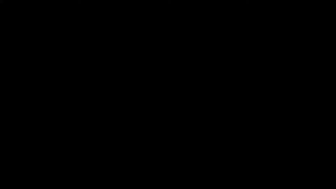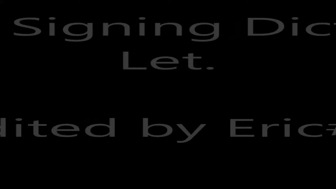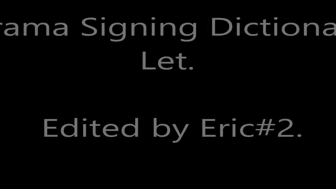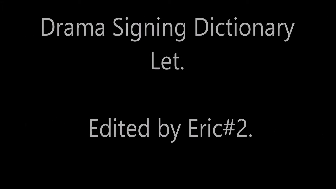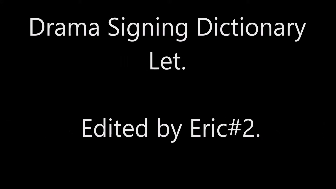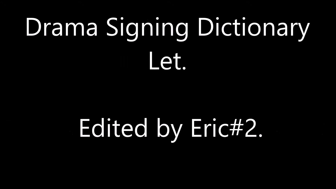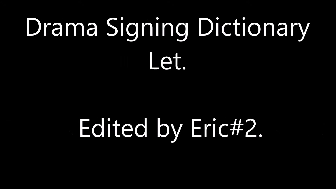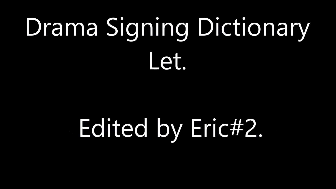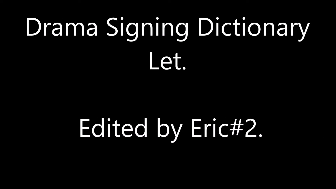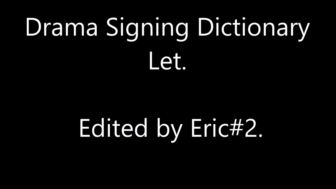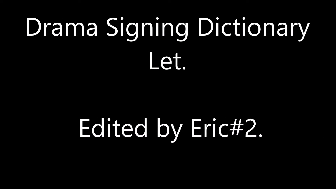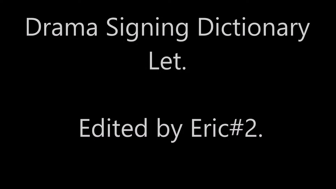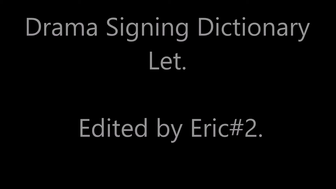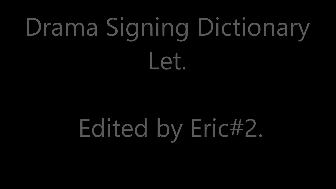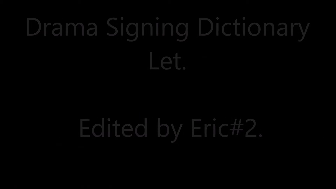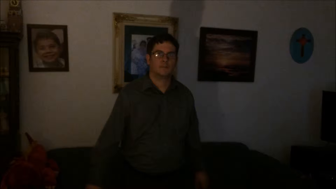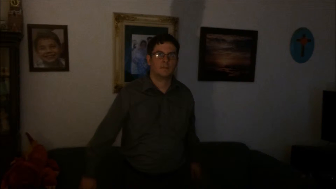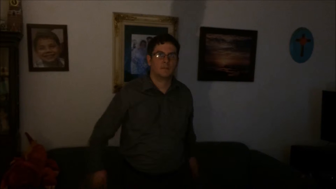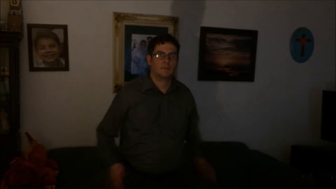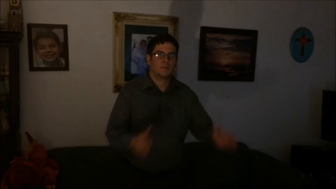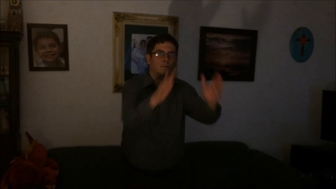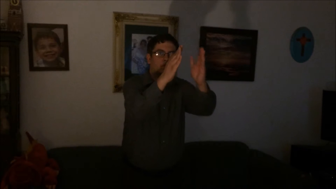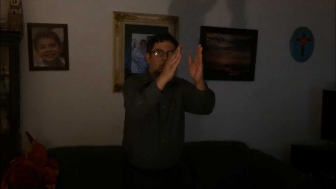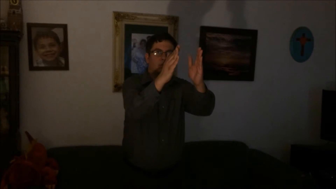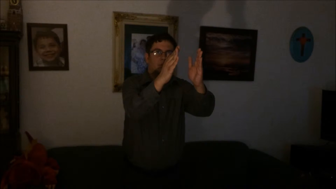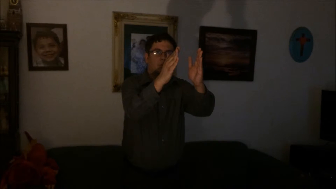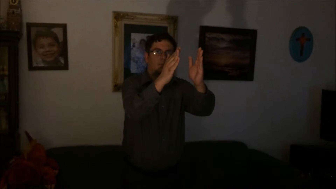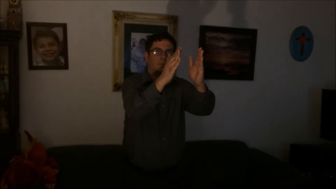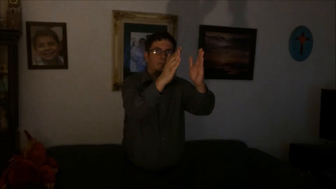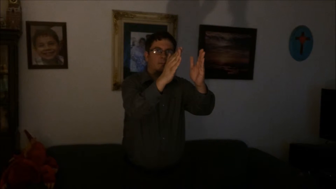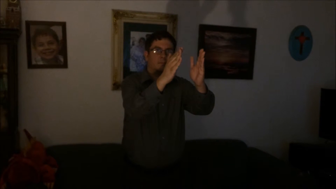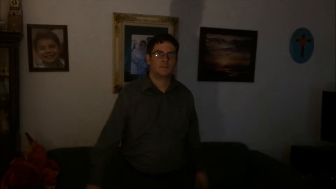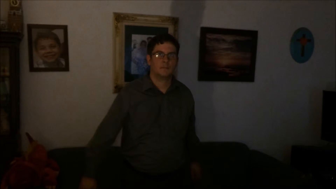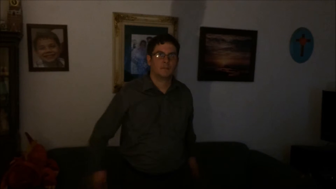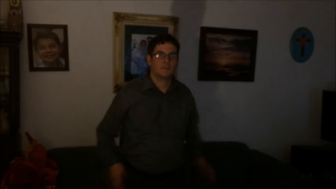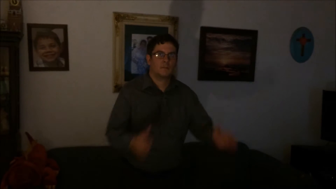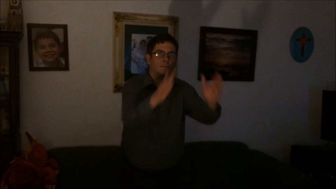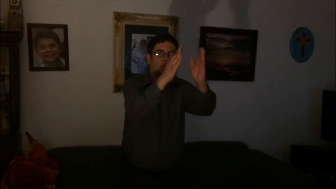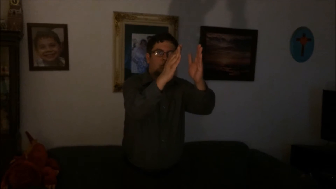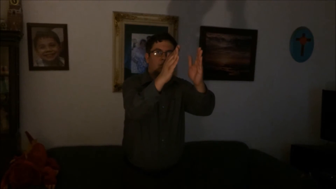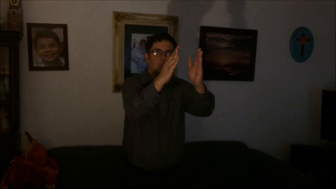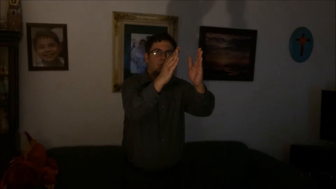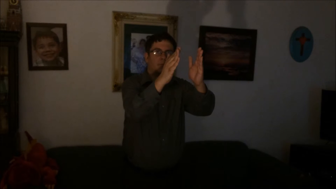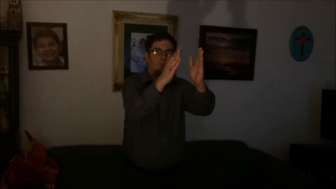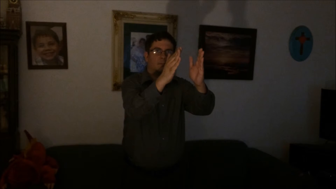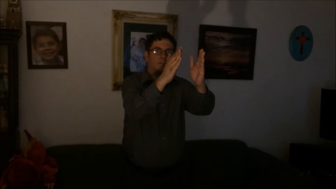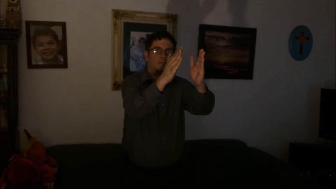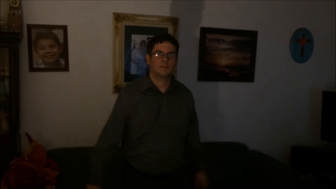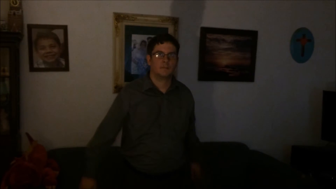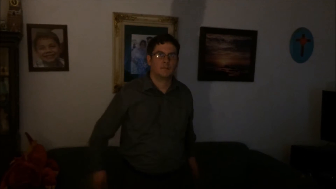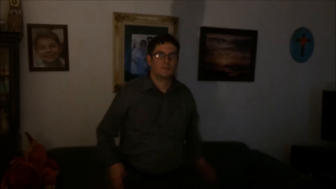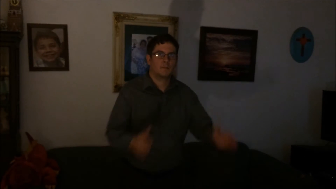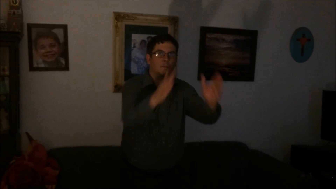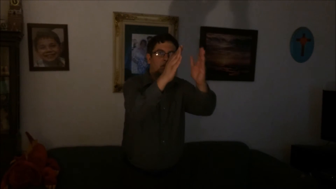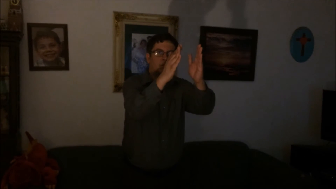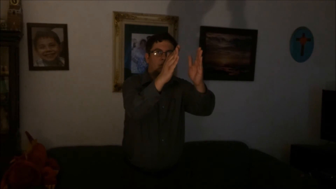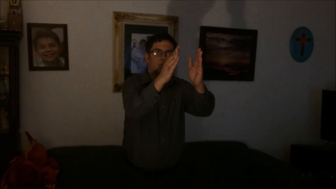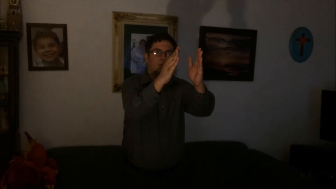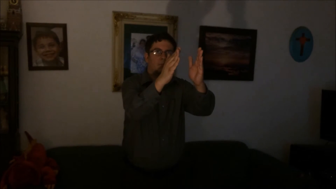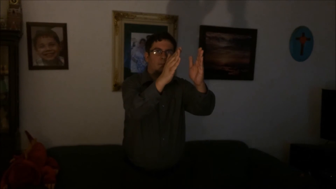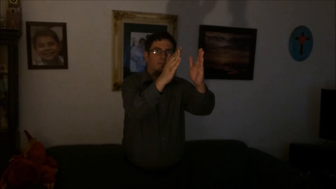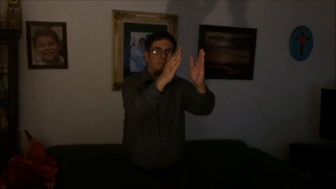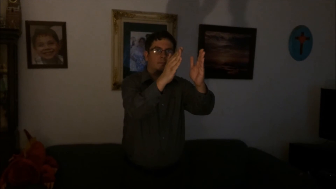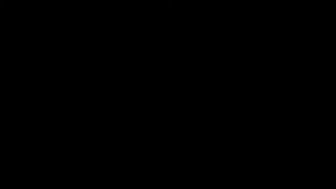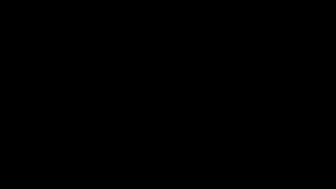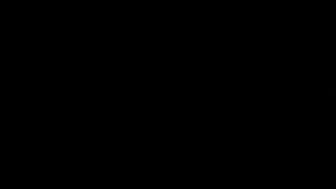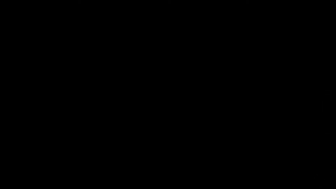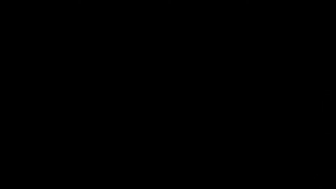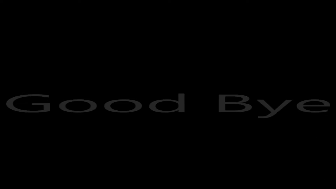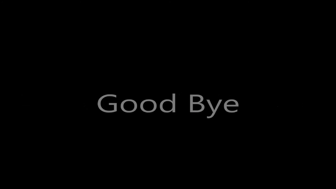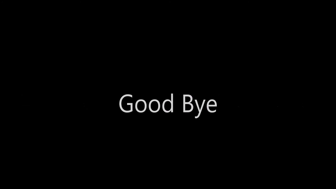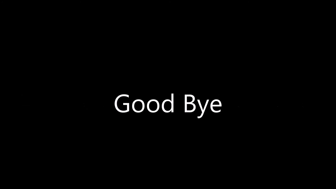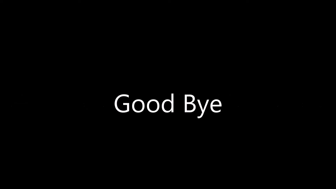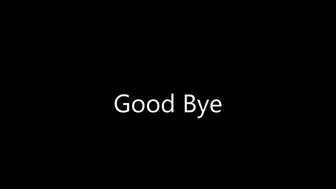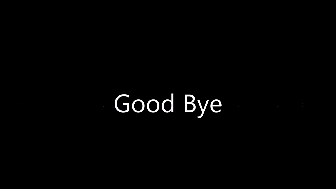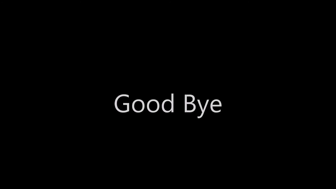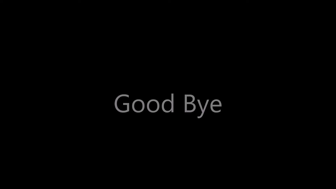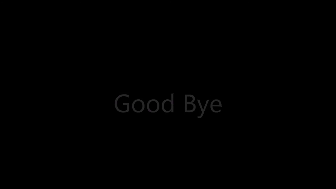Let